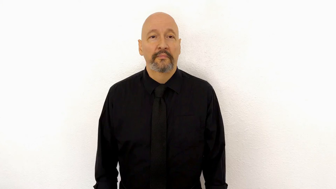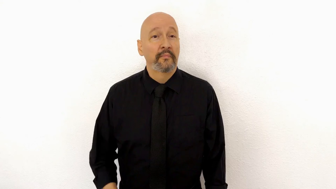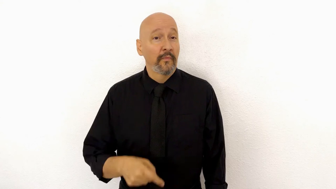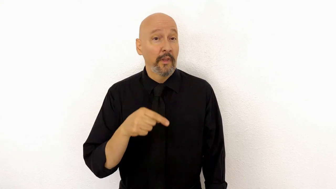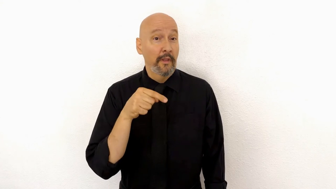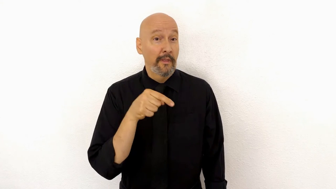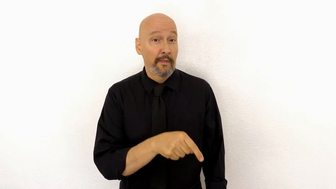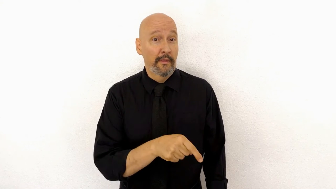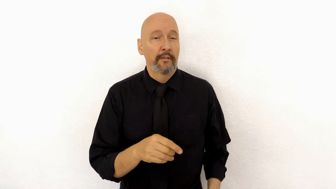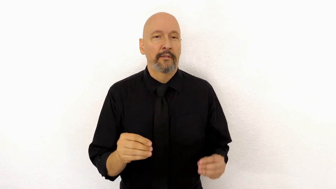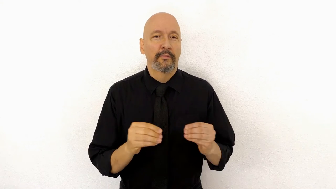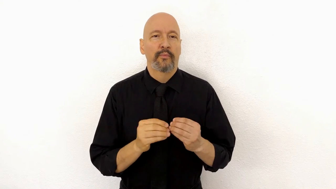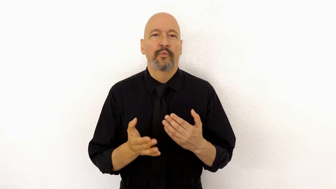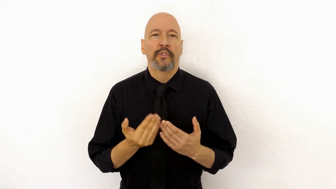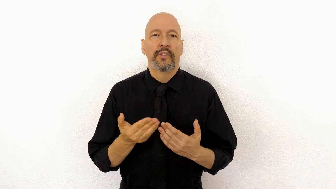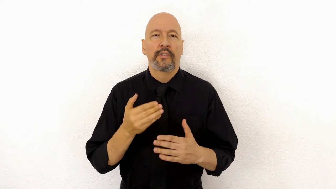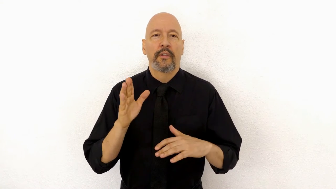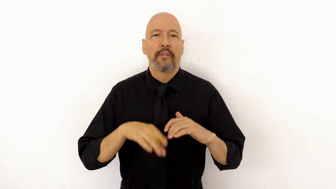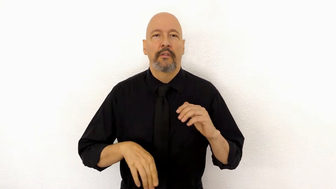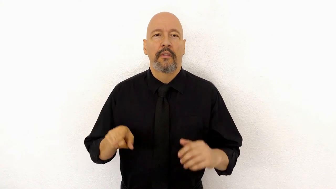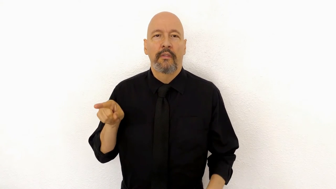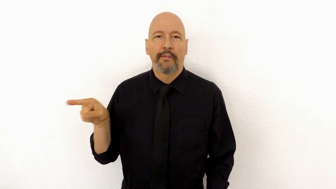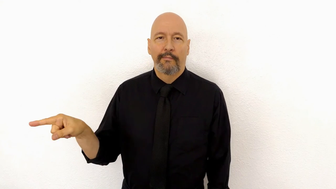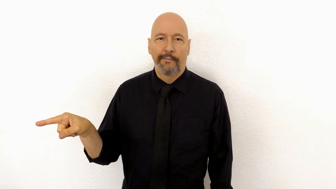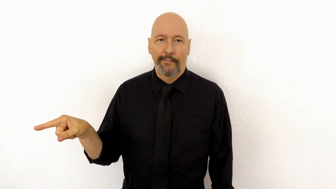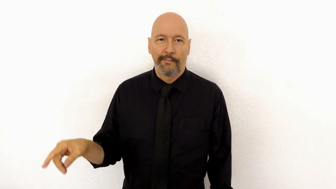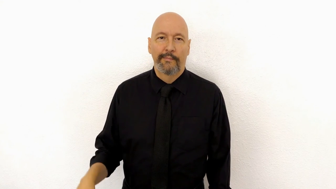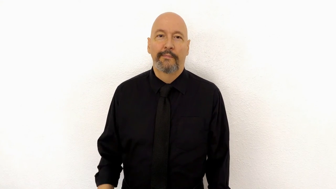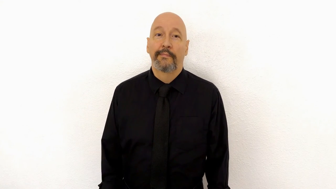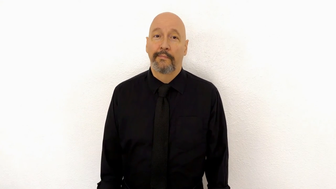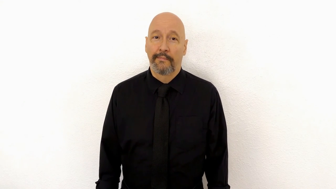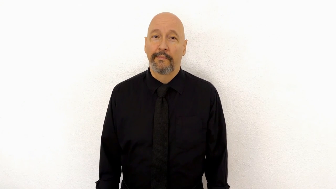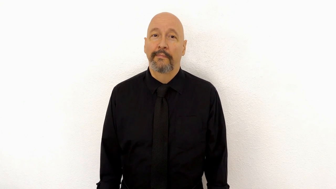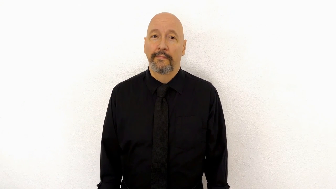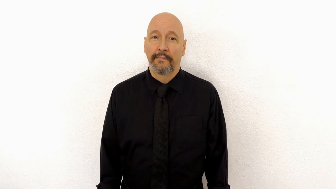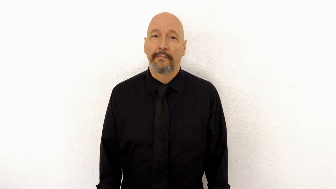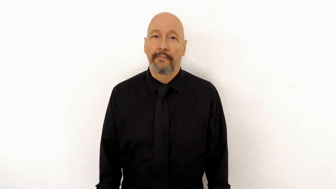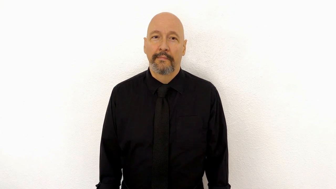IX-THIS-[left] MORE EASY THAN IX-THIS-[right]